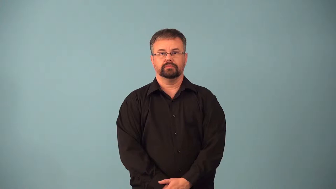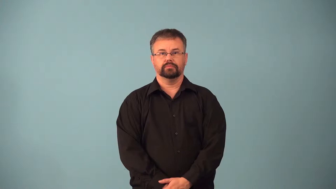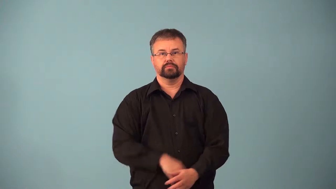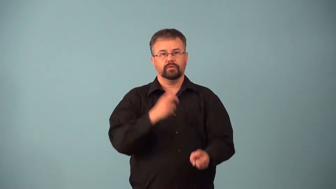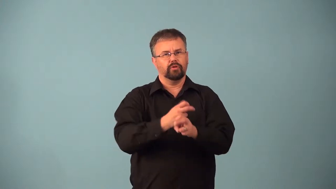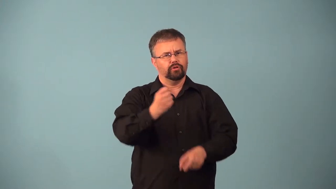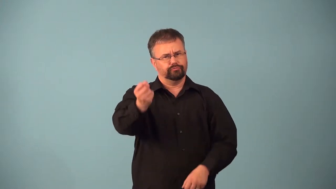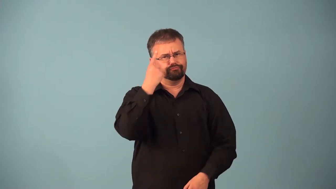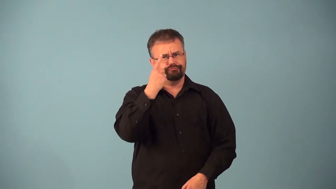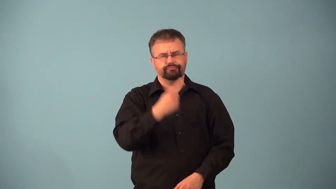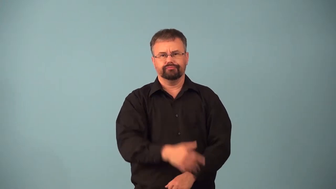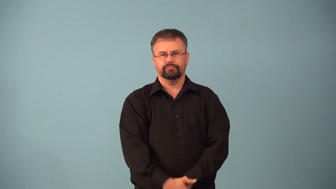abstruse